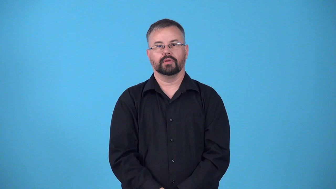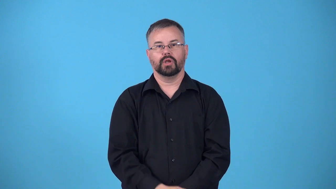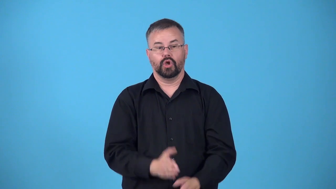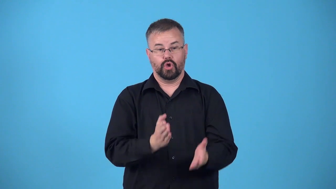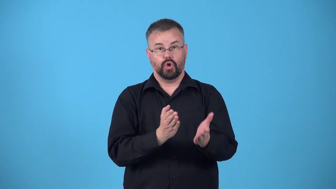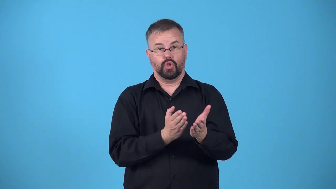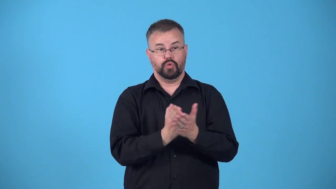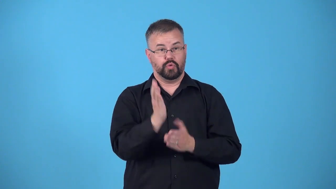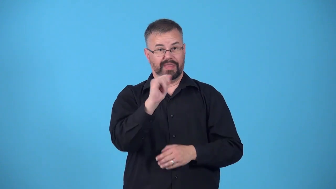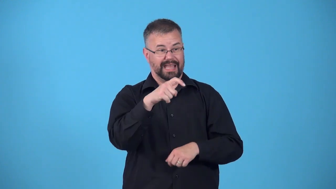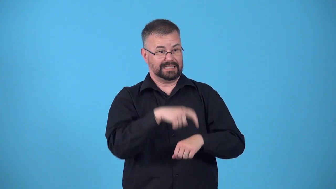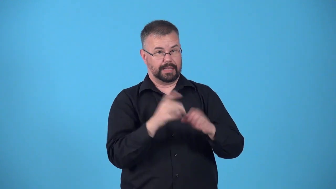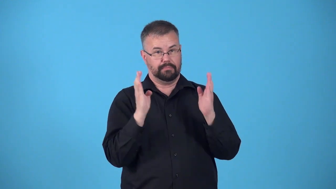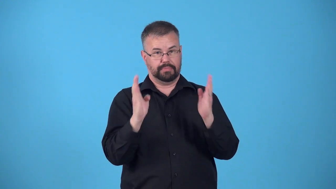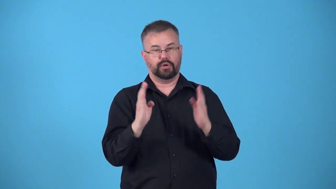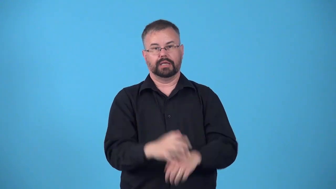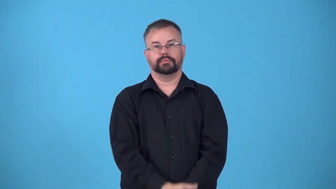throughout